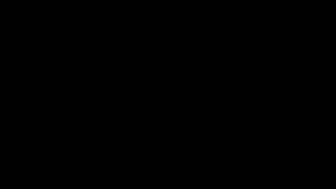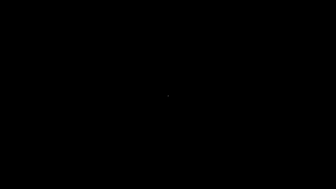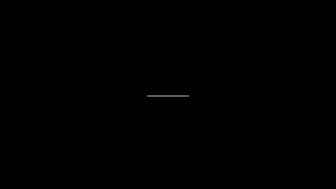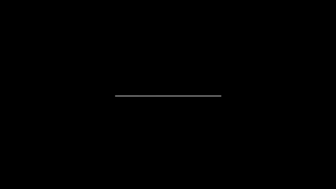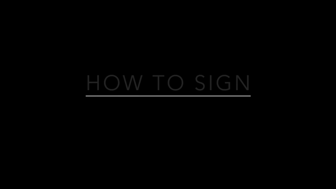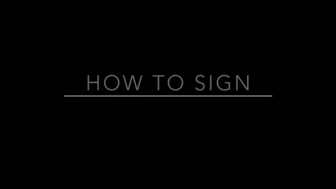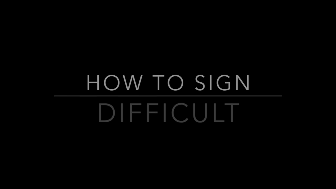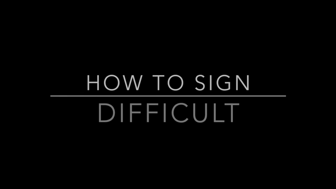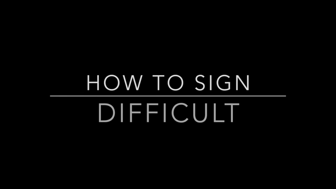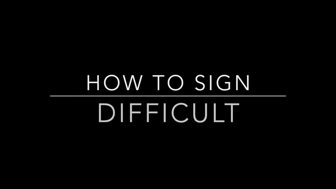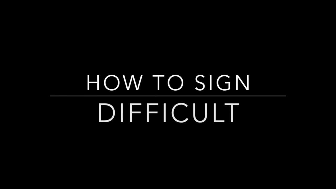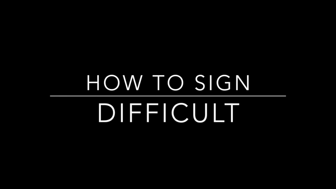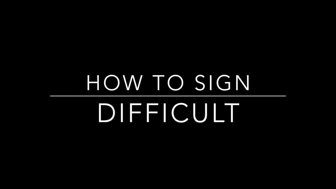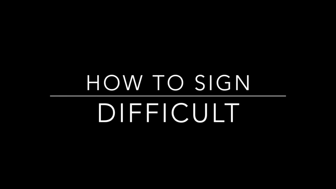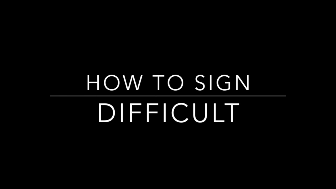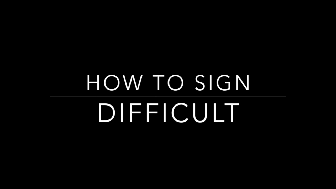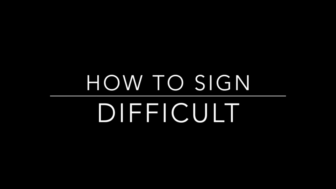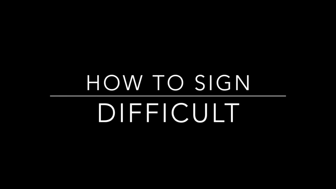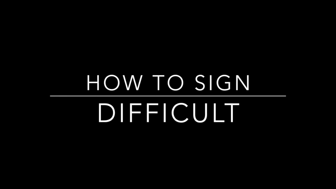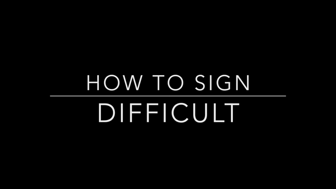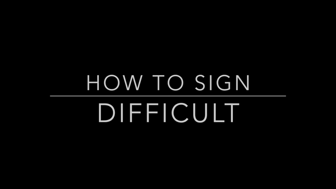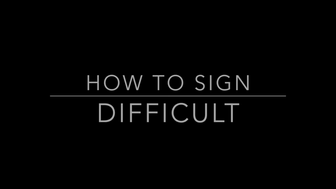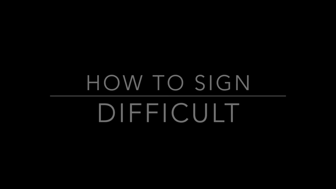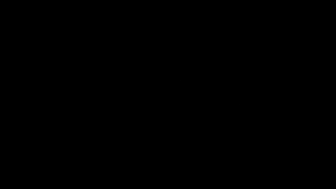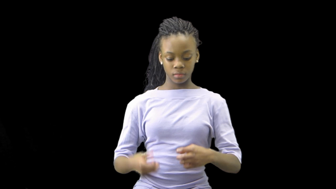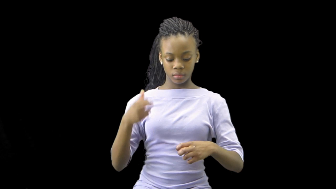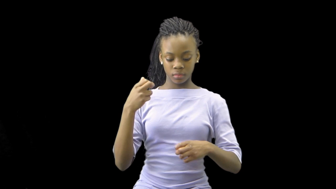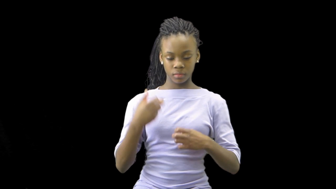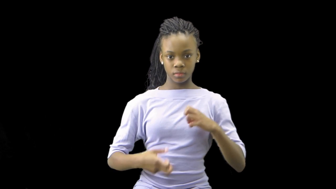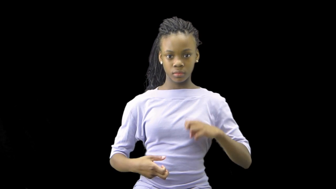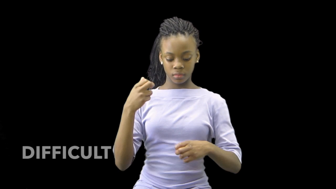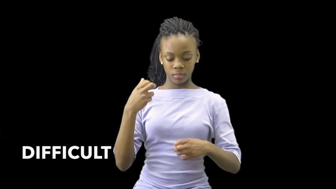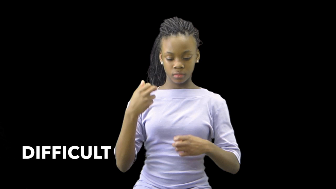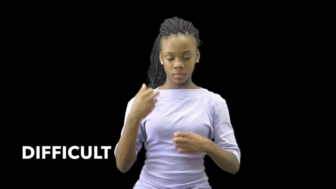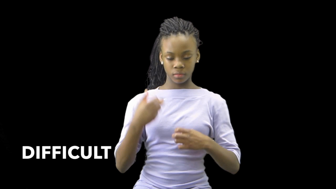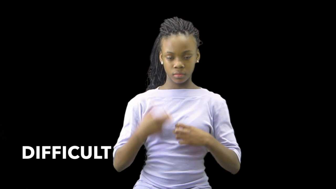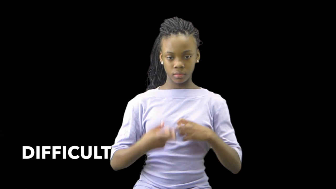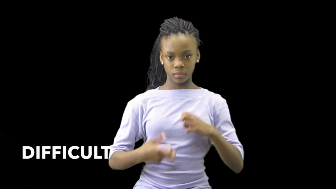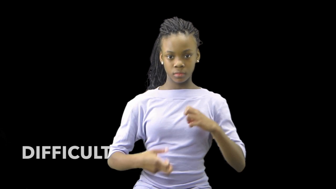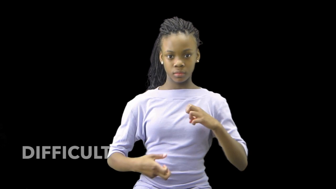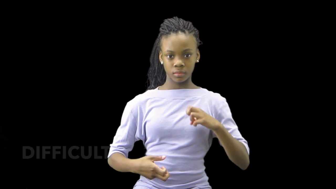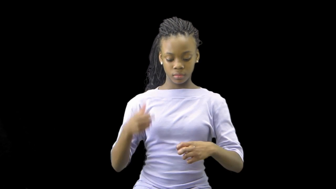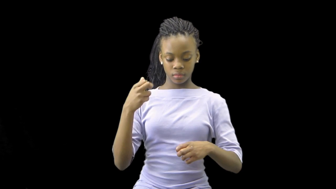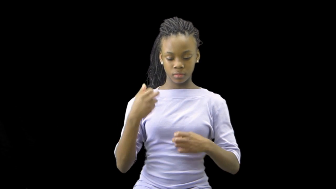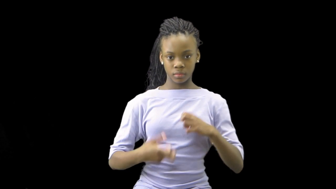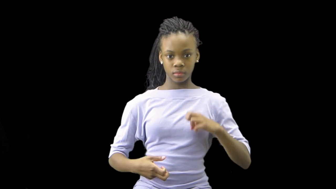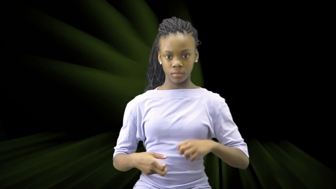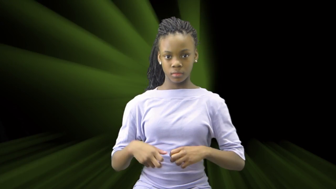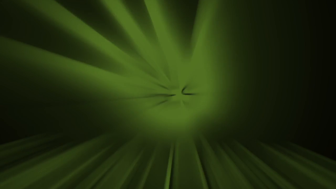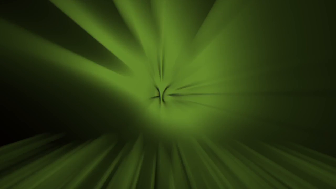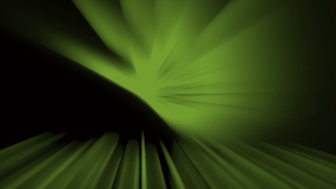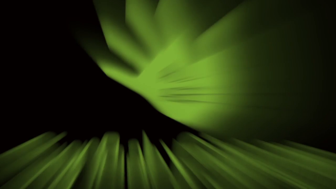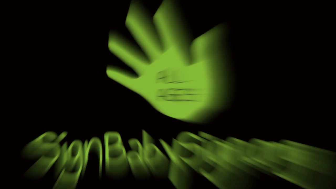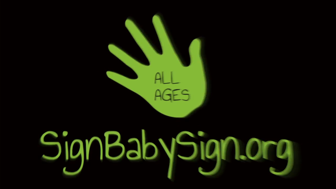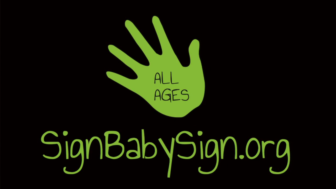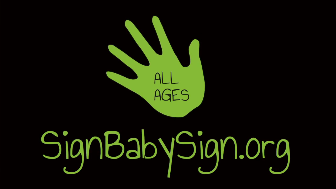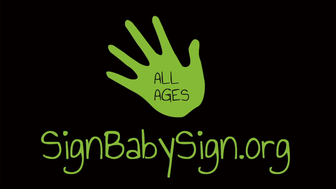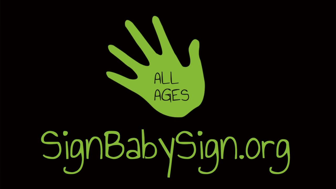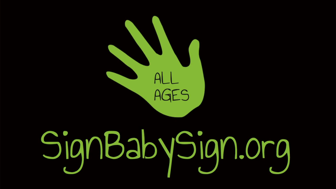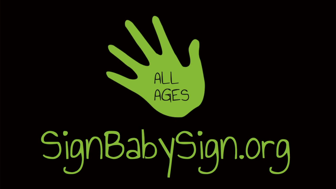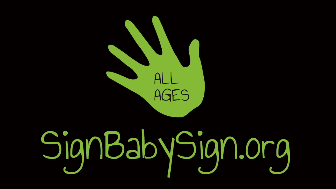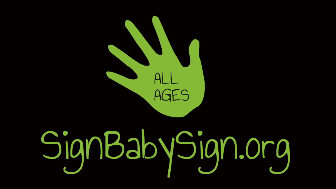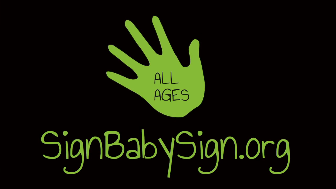Difficult